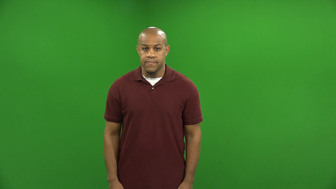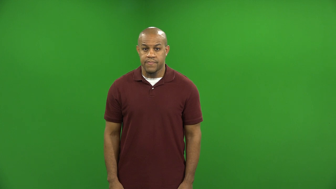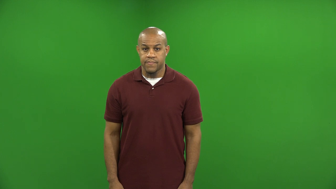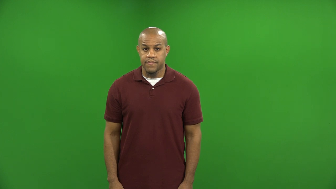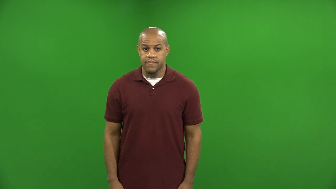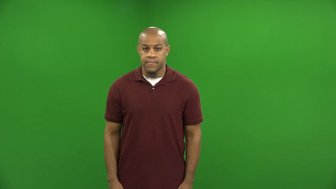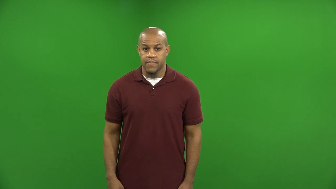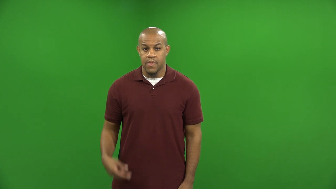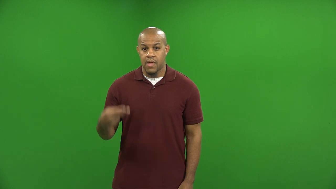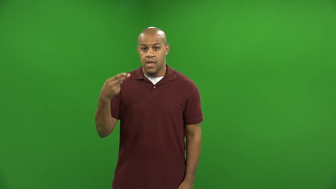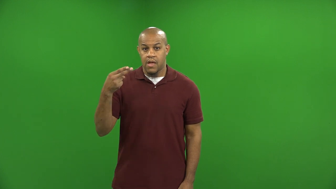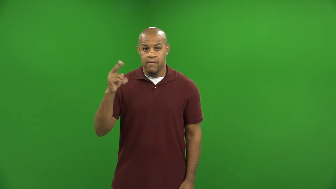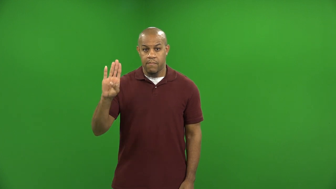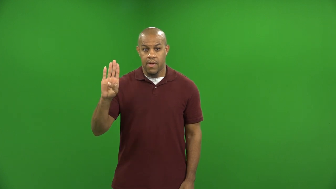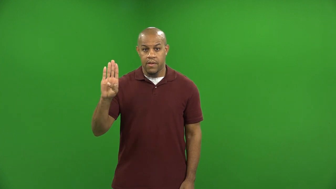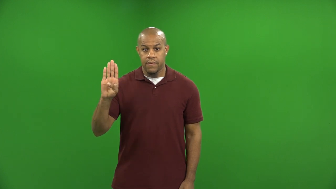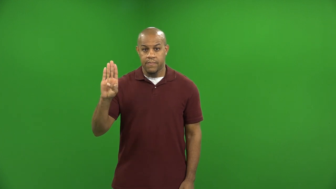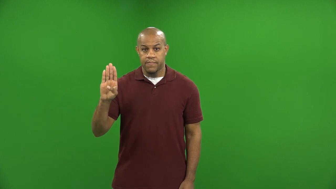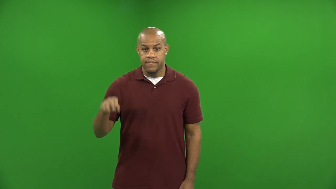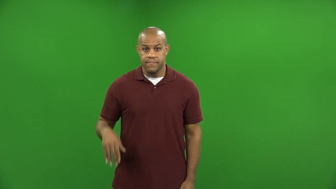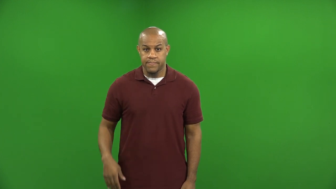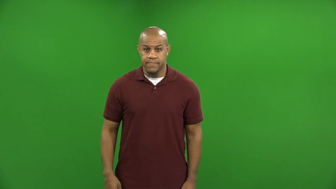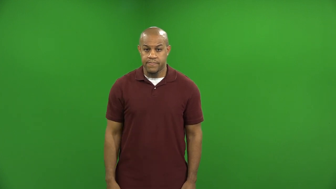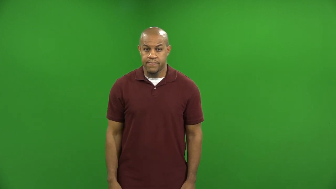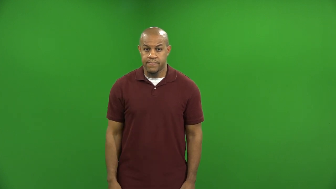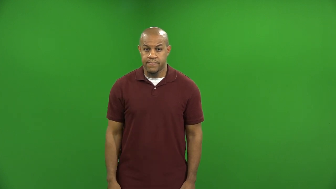Halfback